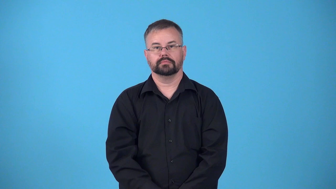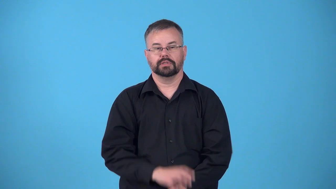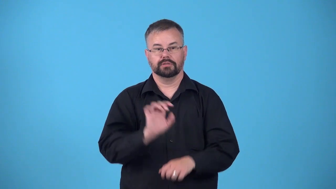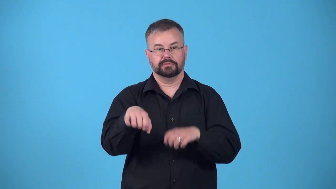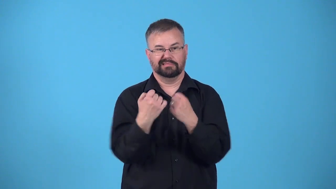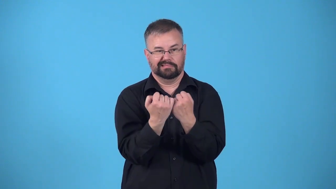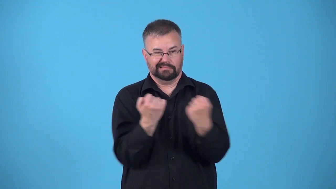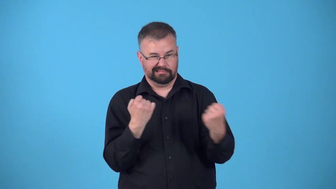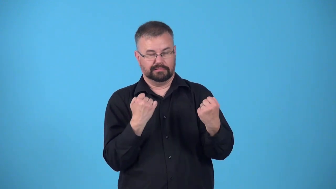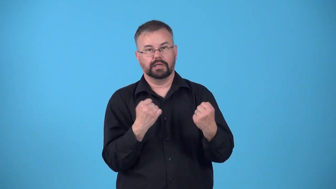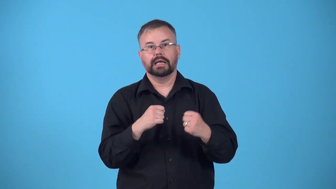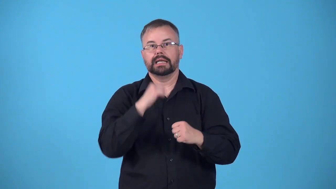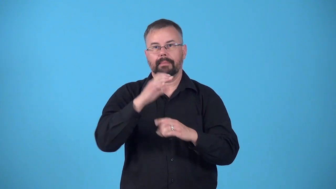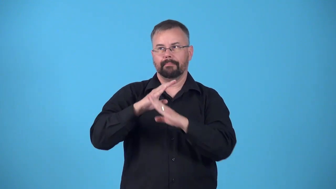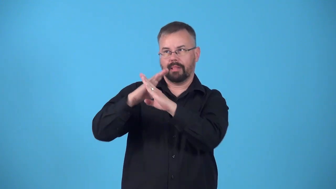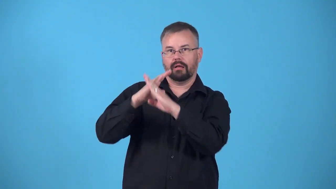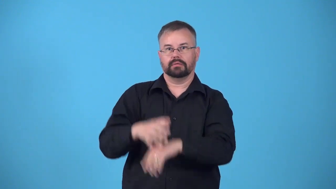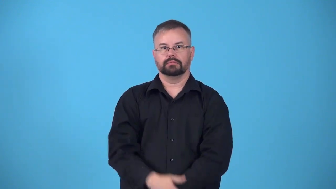tie back